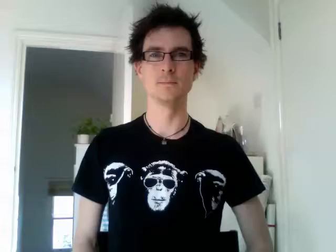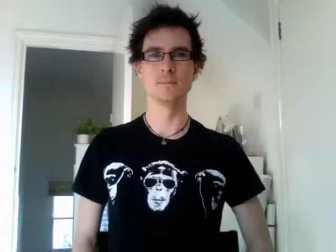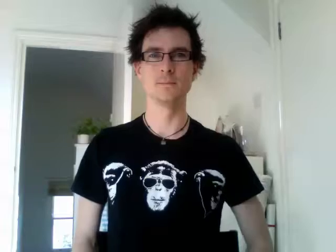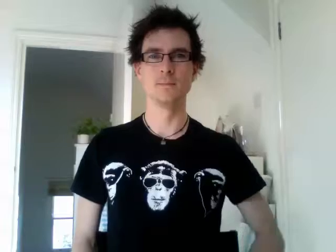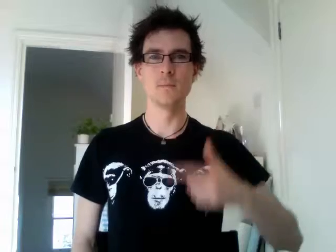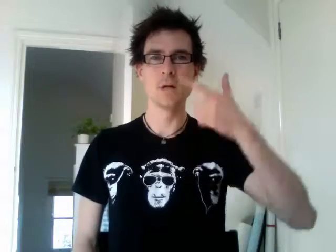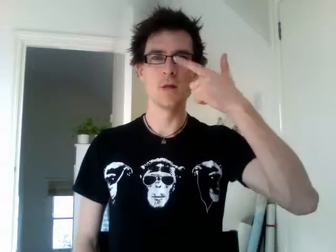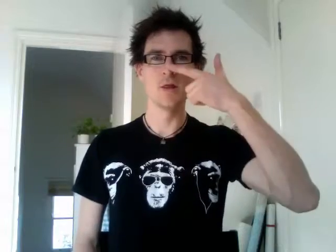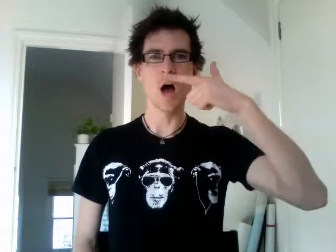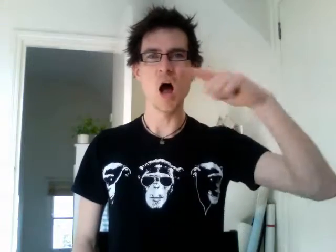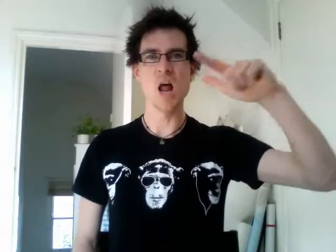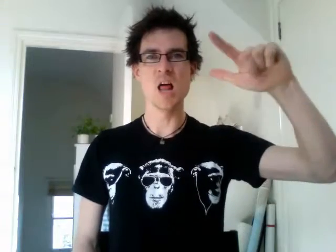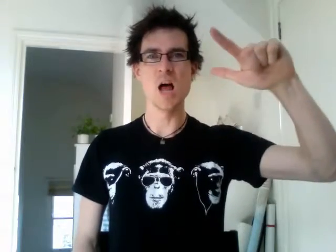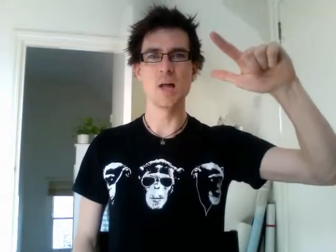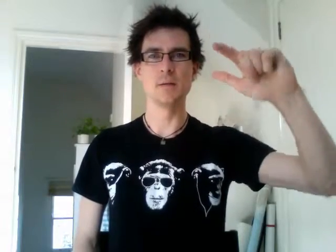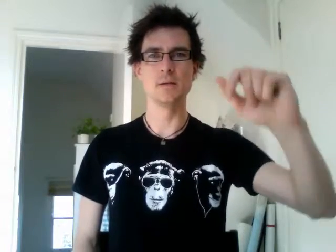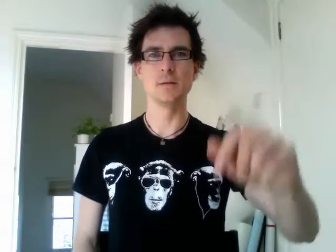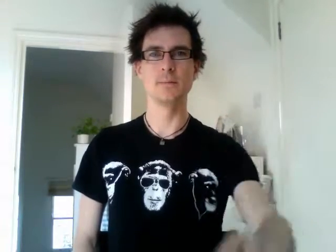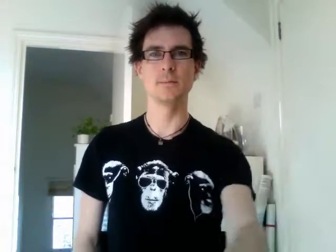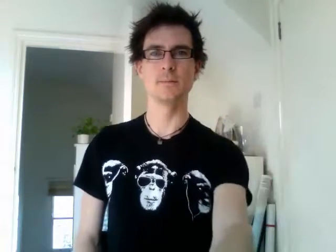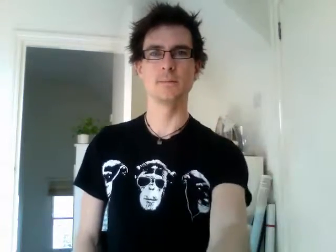thailand